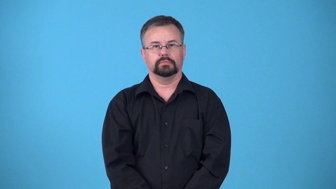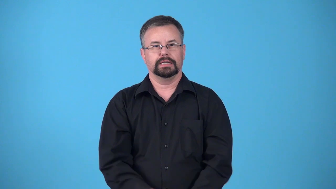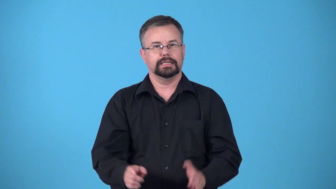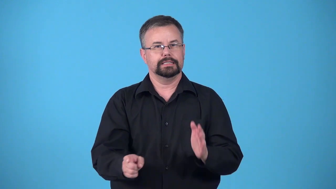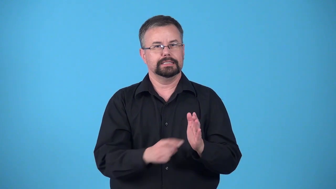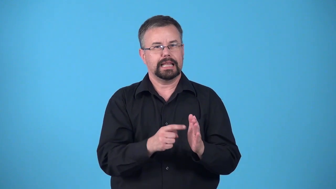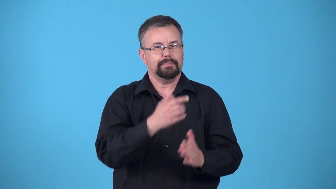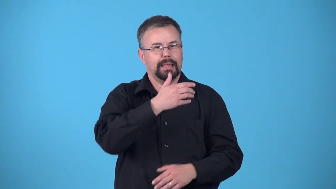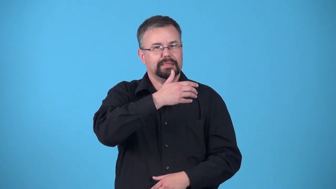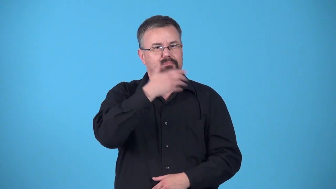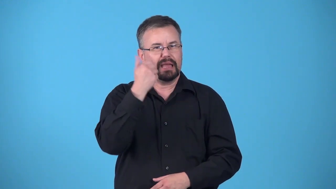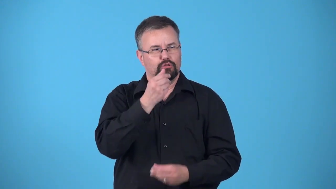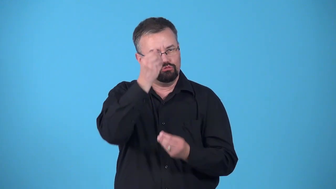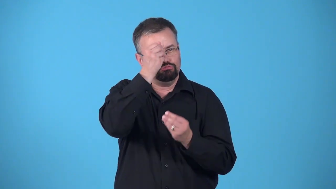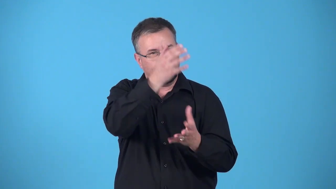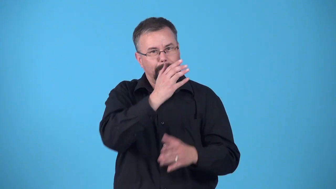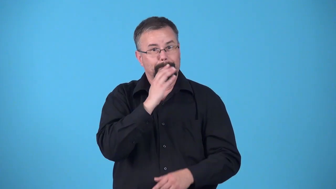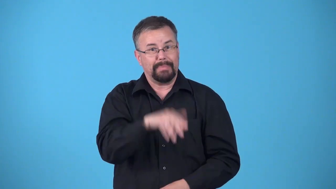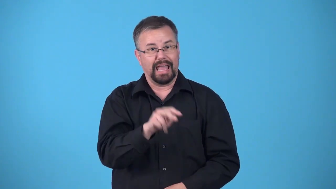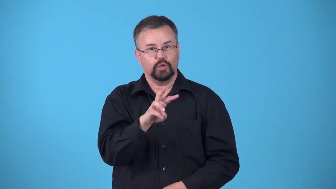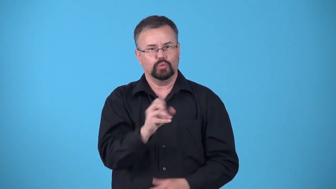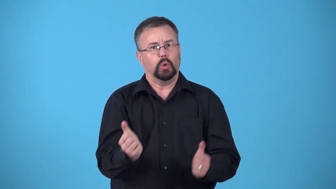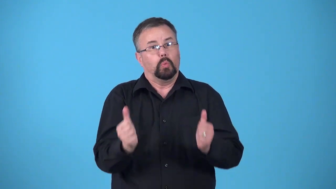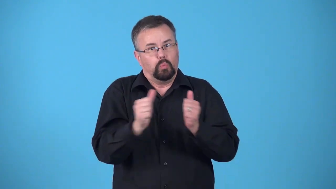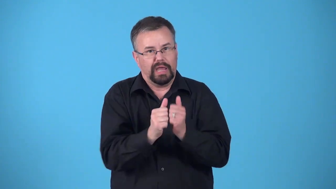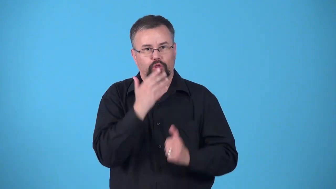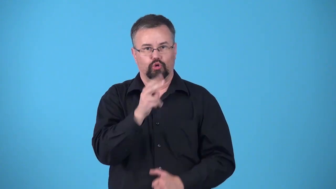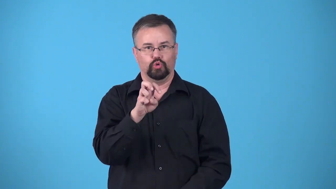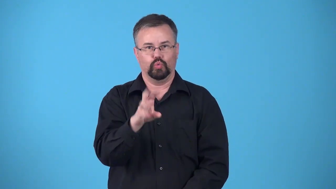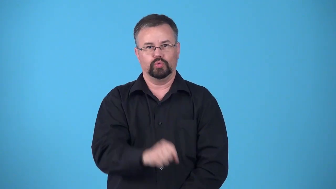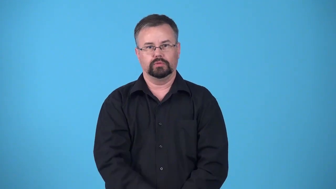spoon full of sugar helps the medicine go down